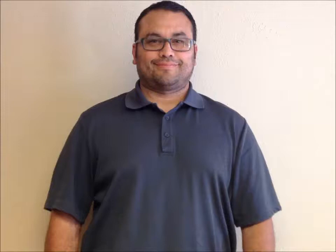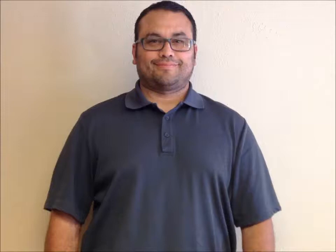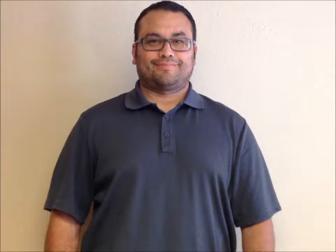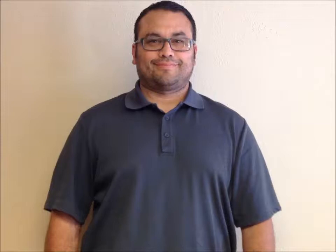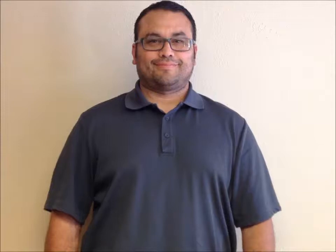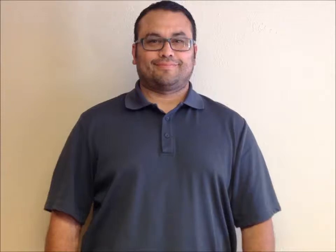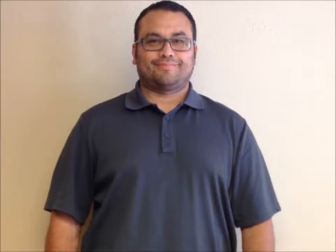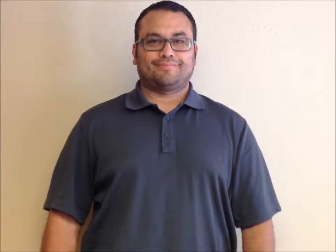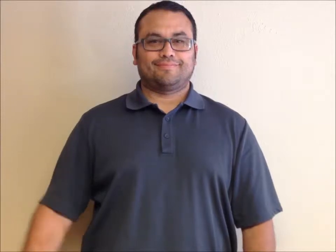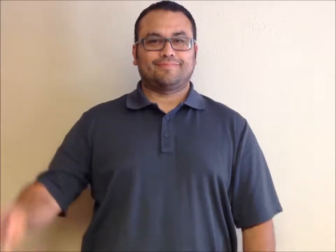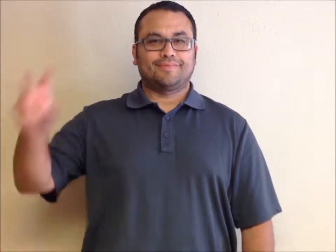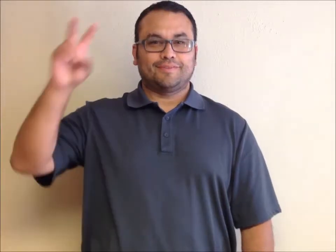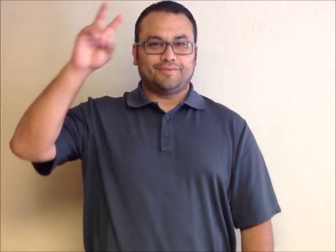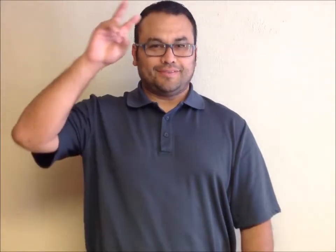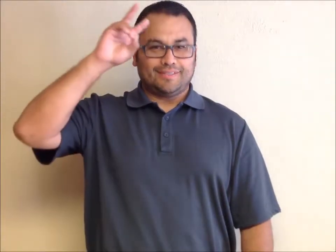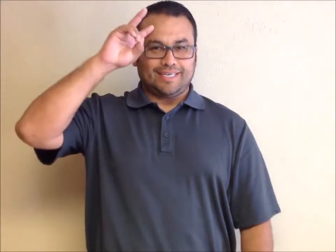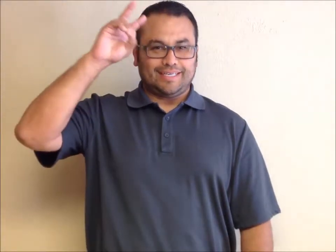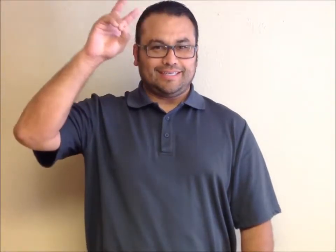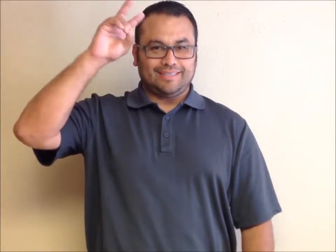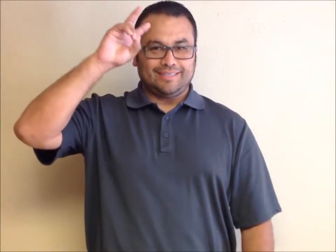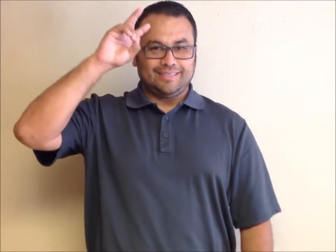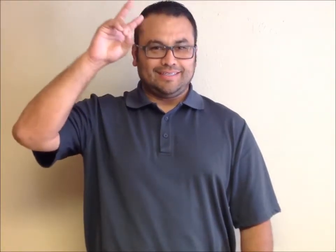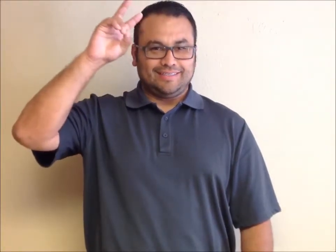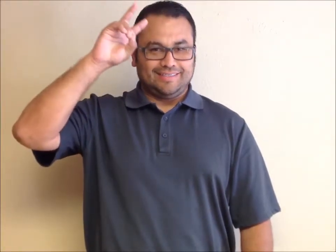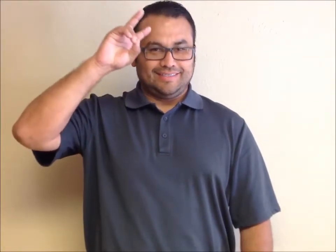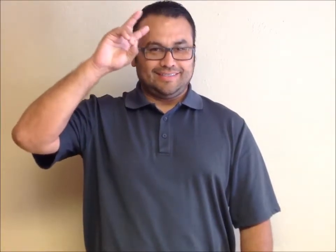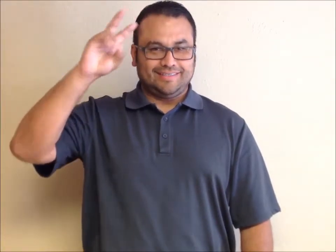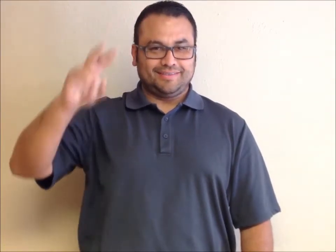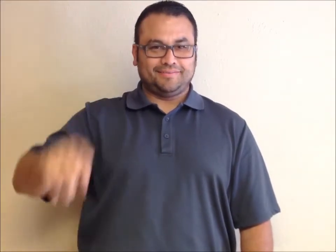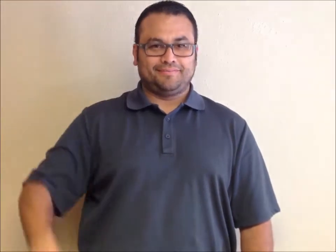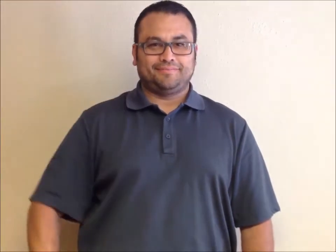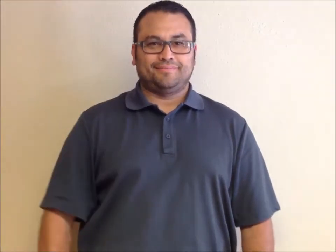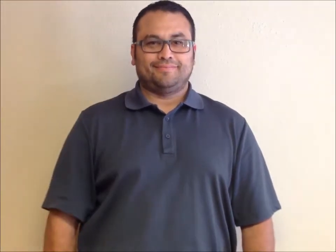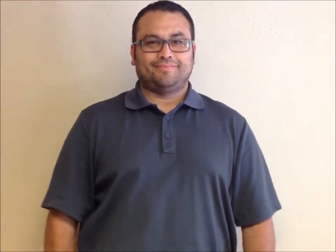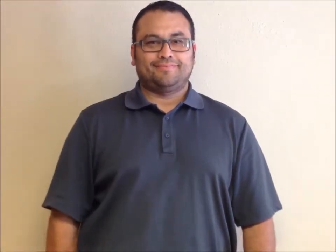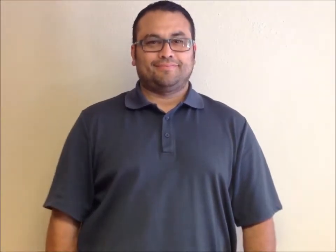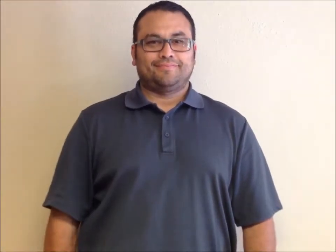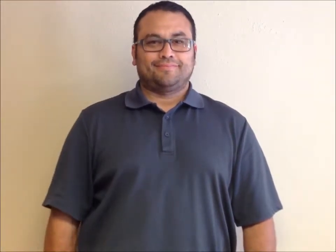Osaka